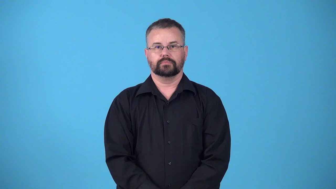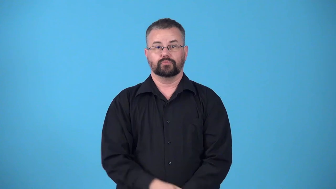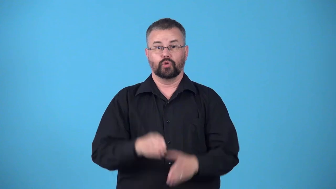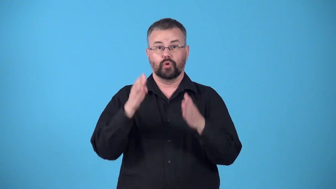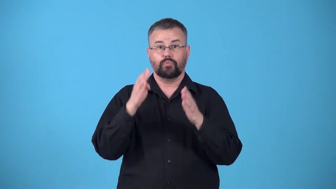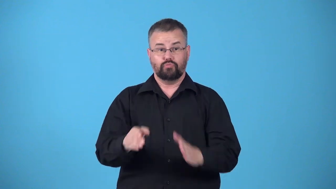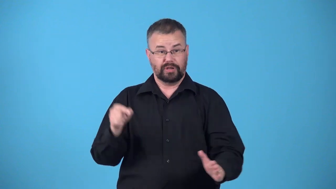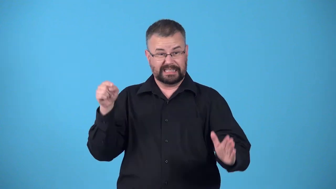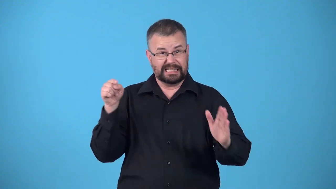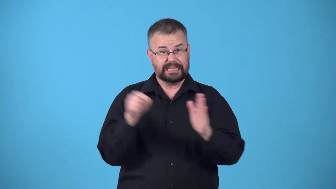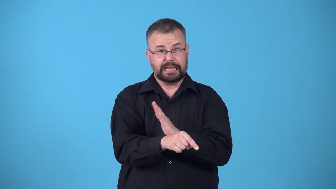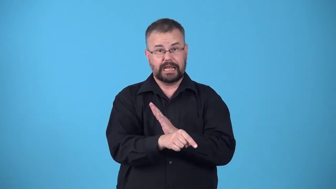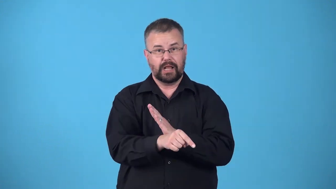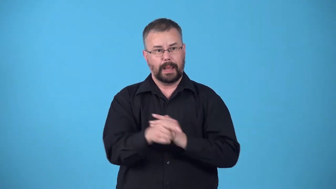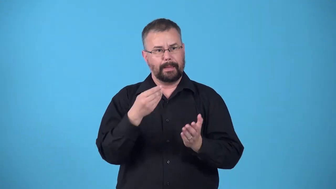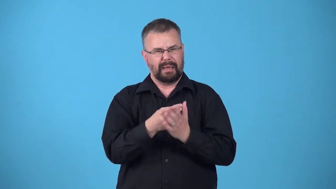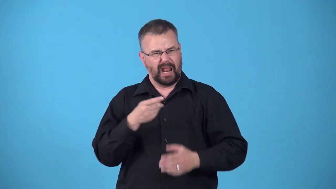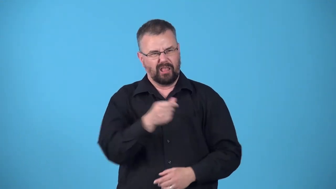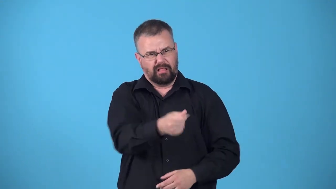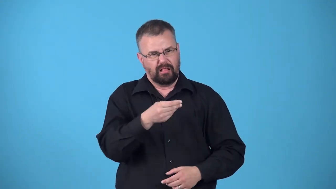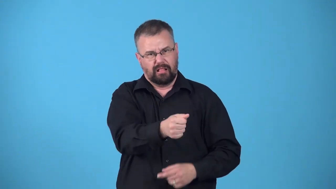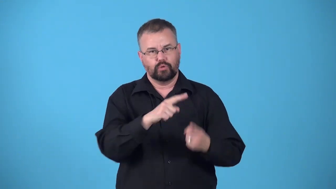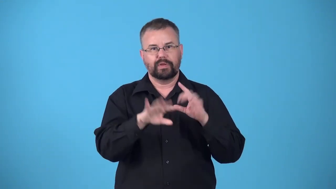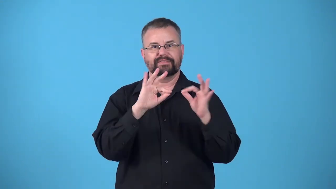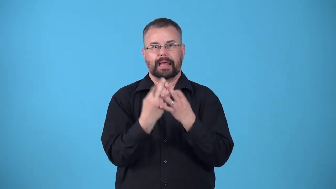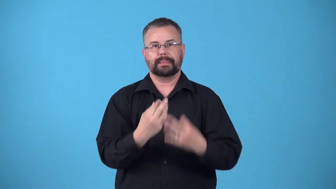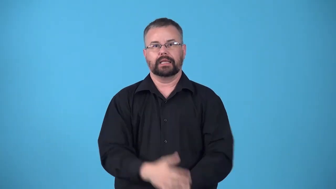blood money